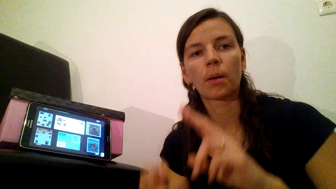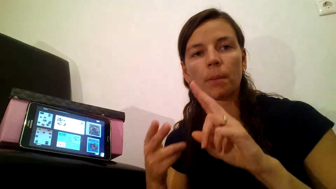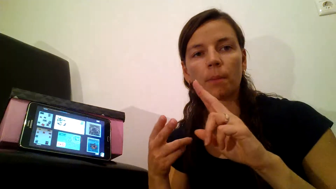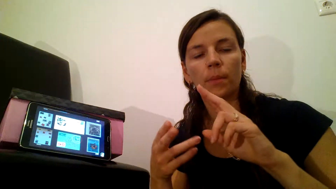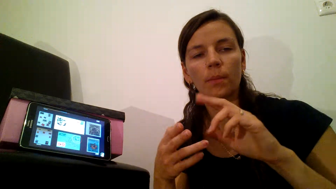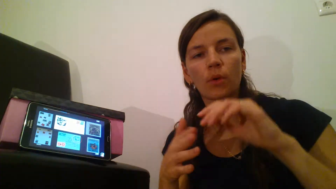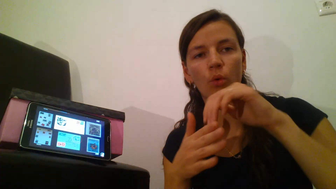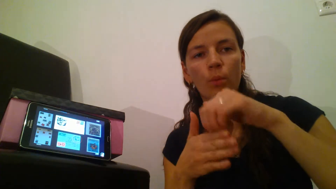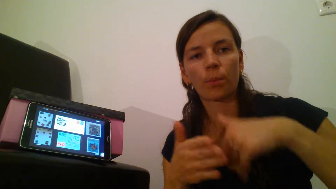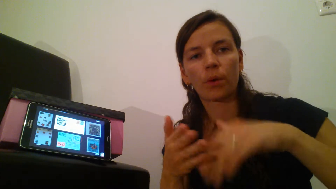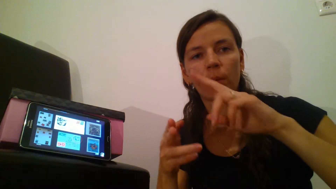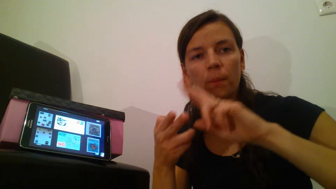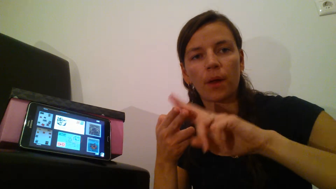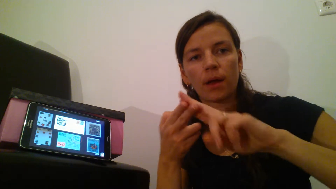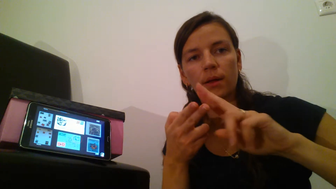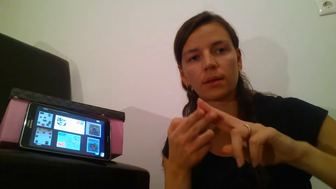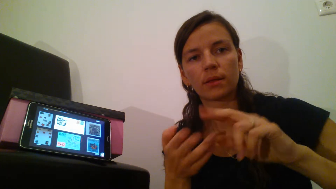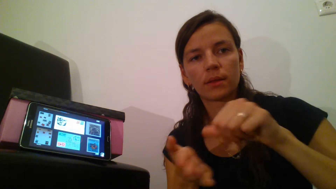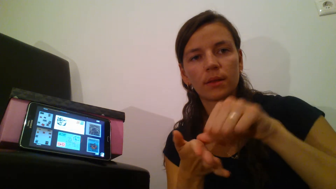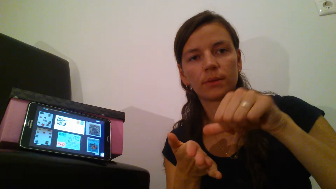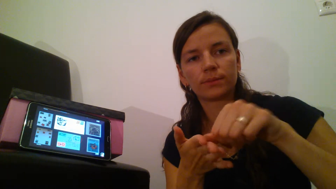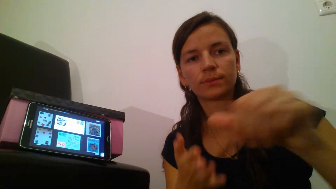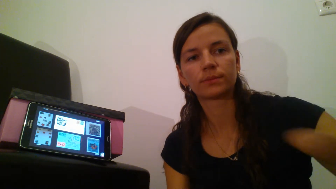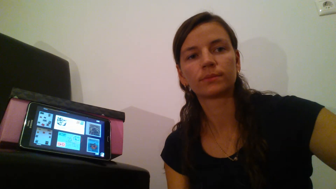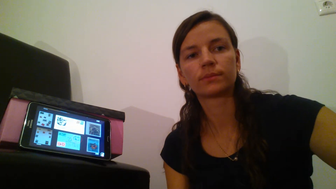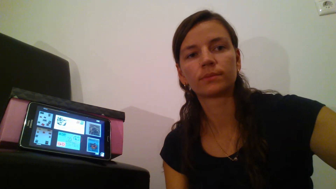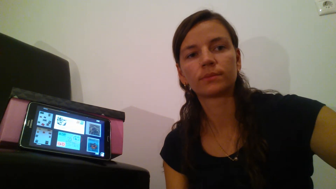stamp